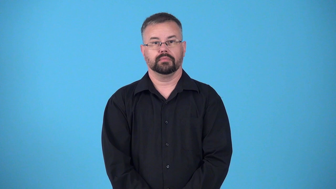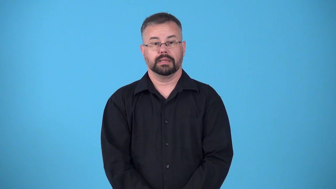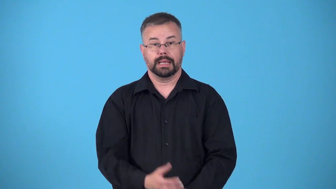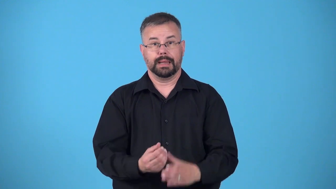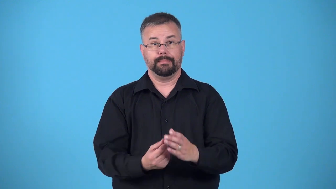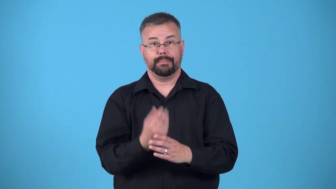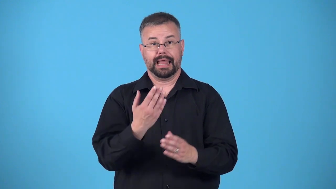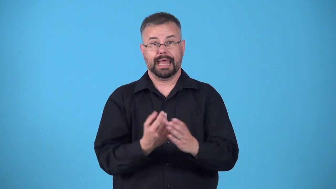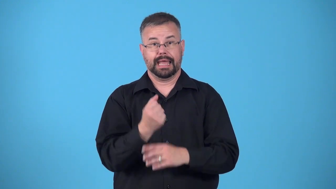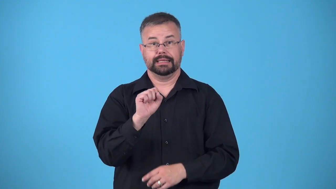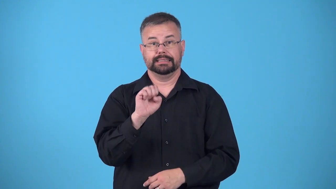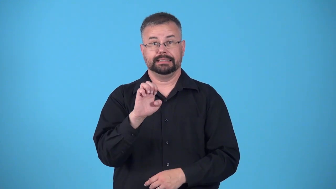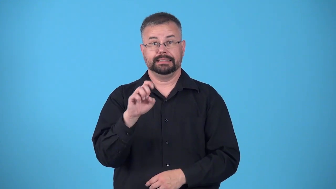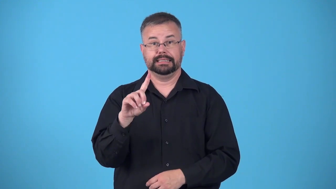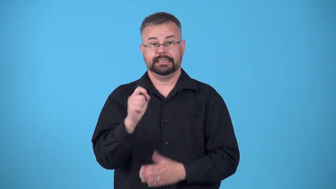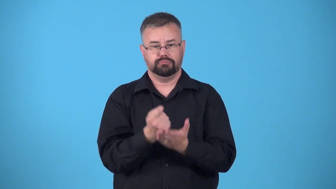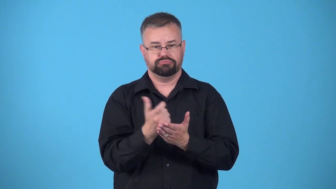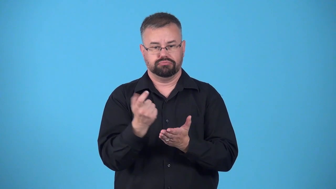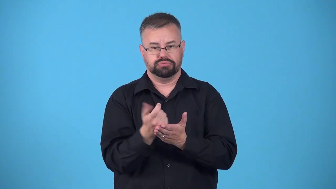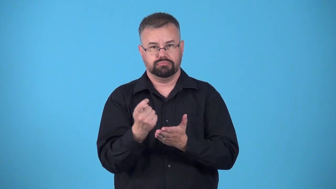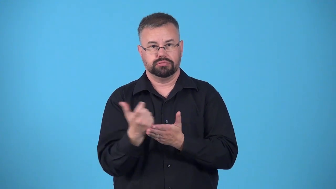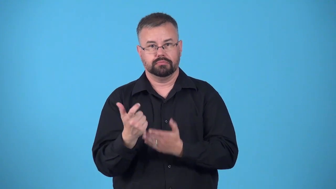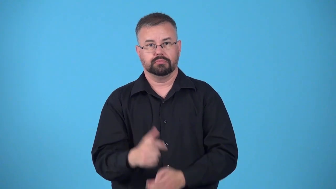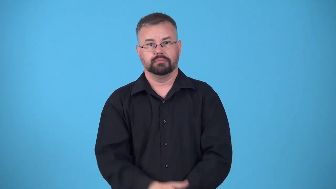seed